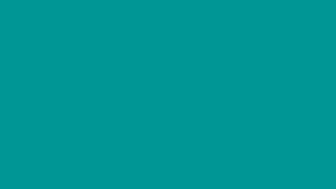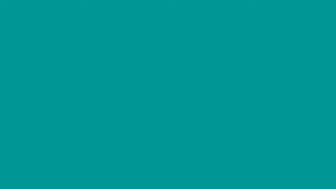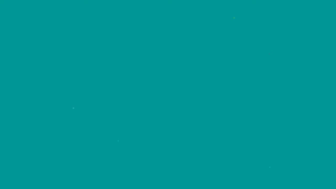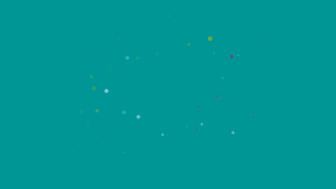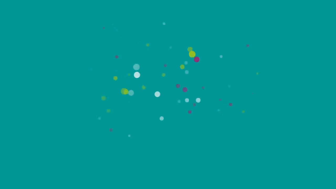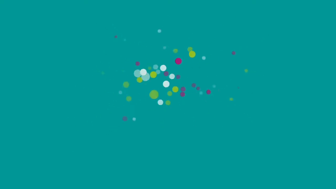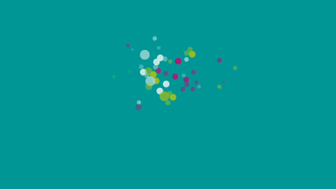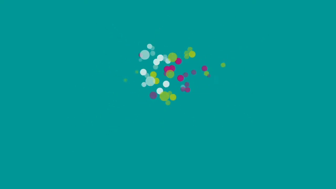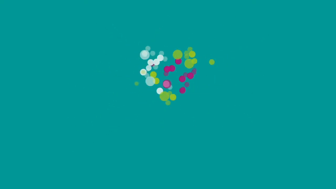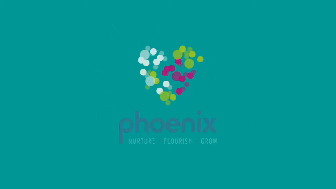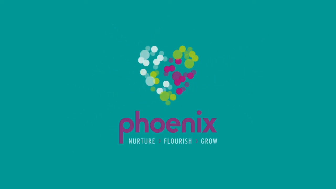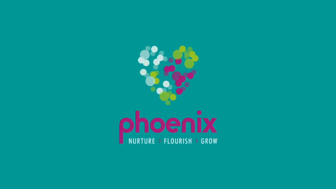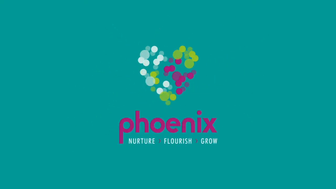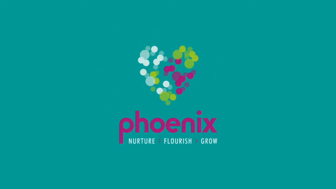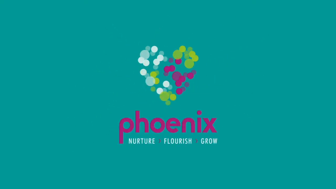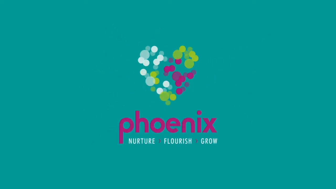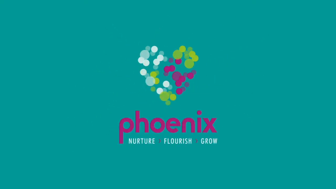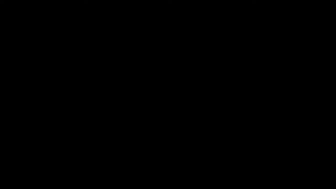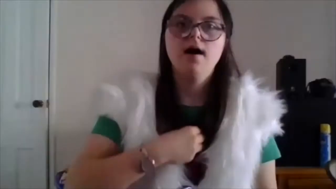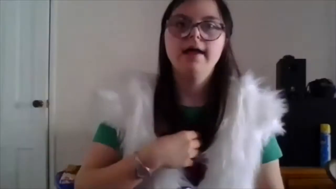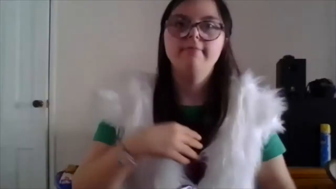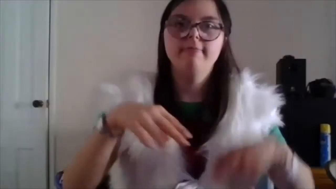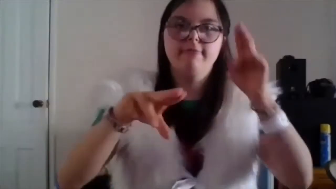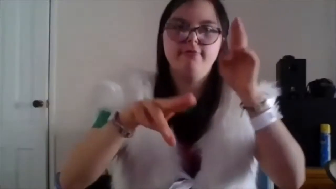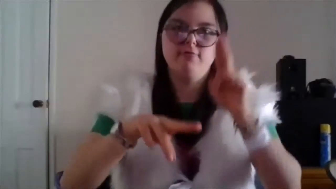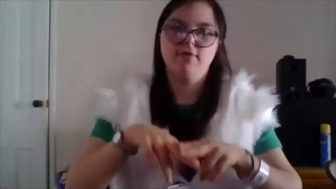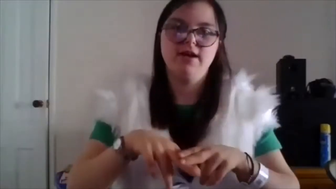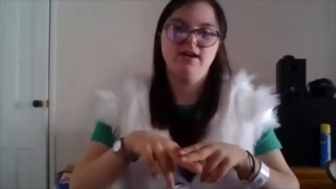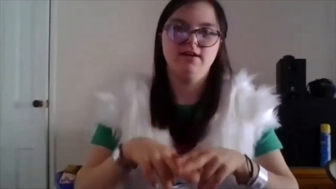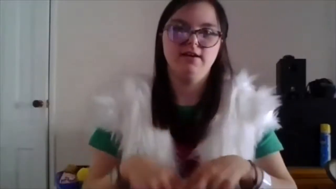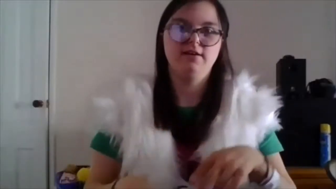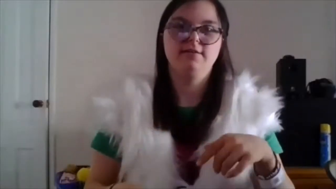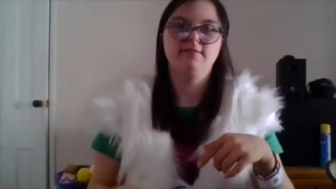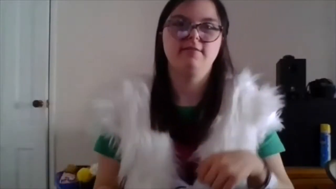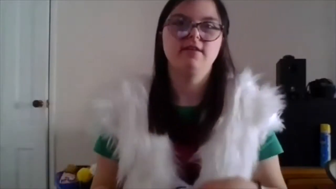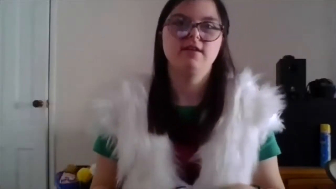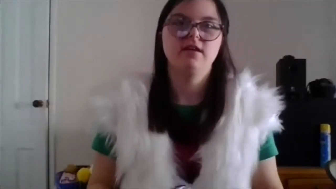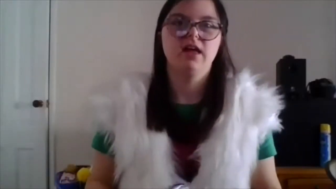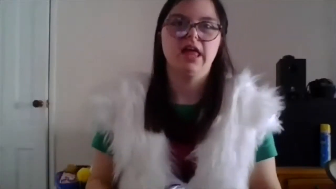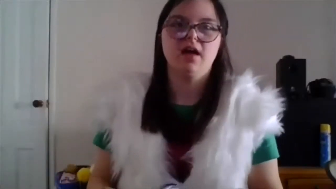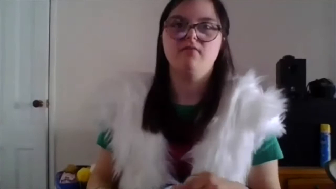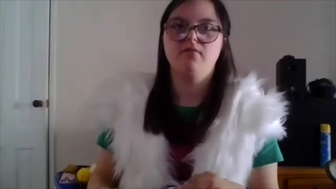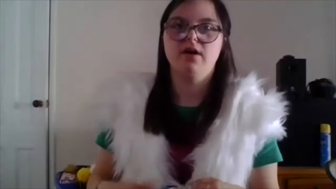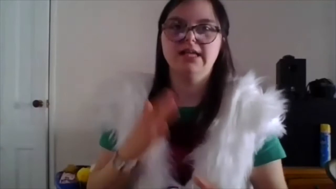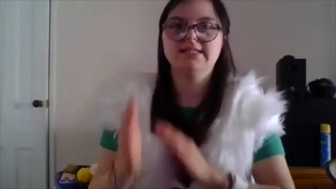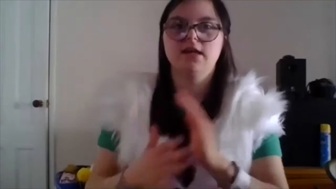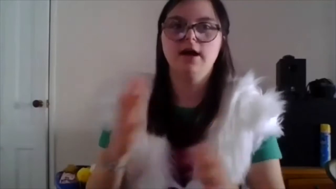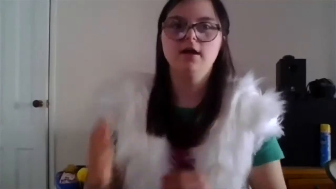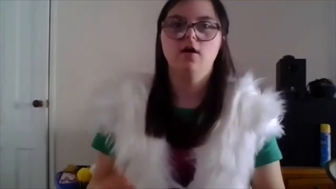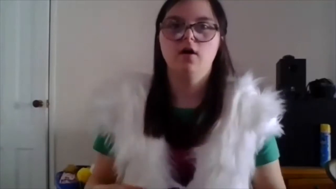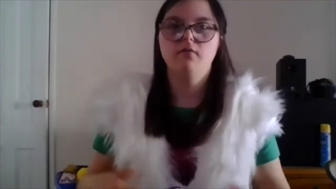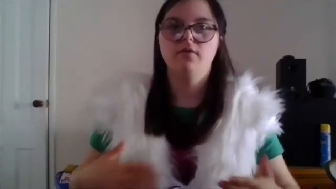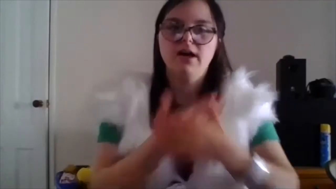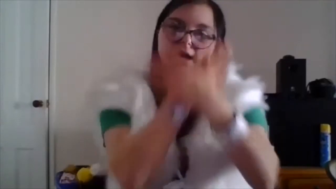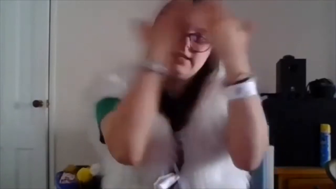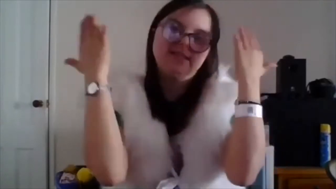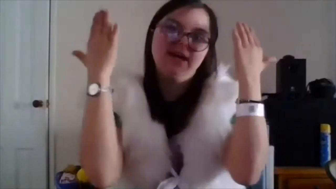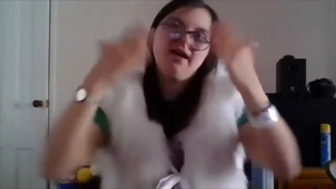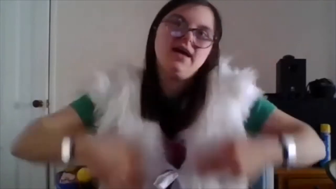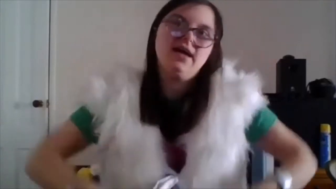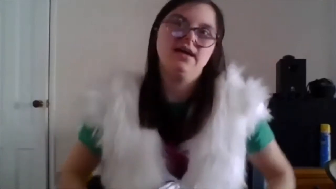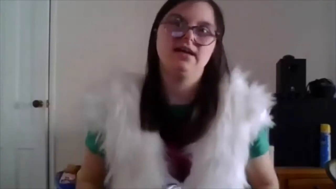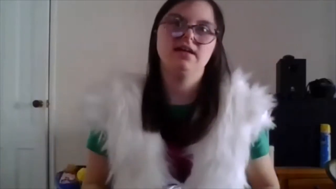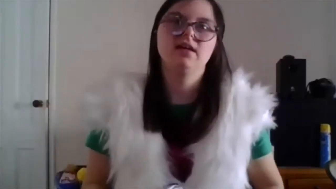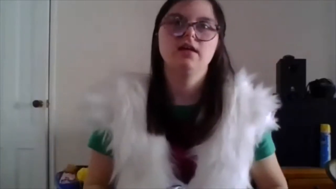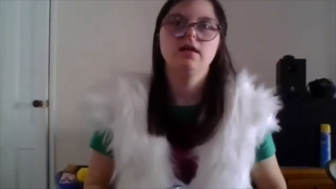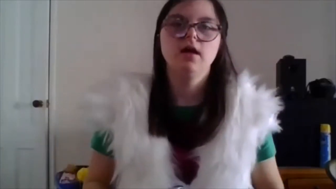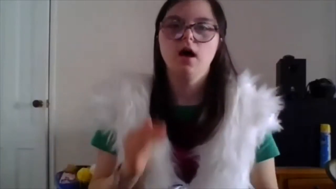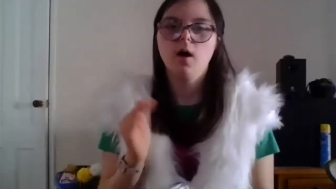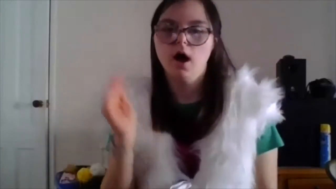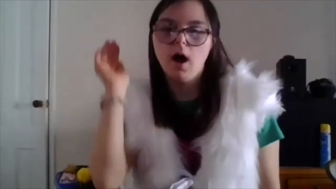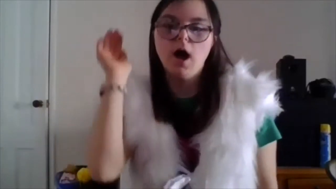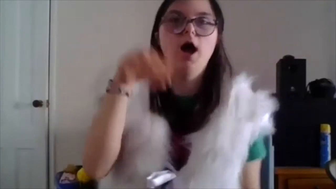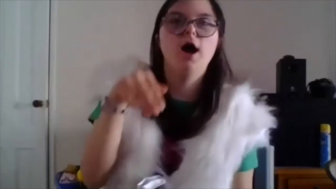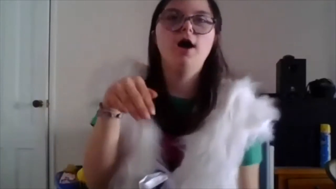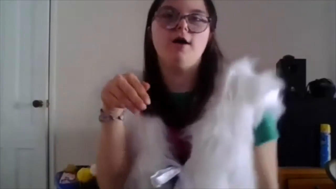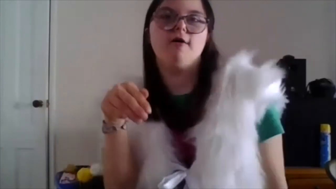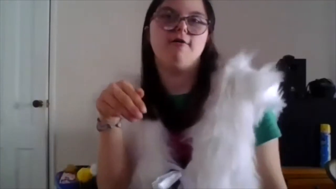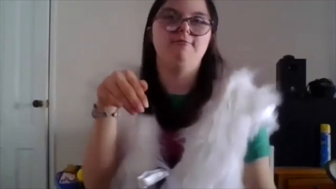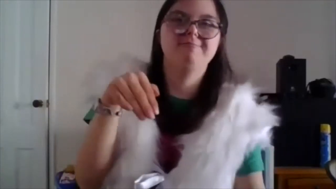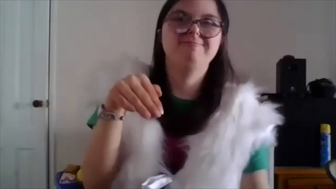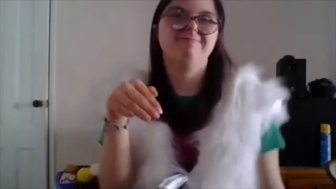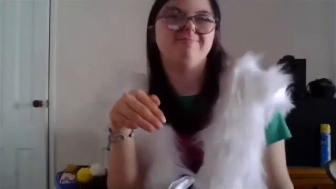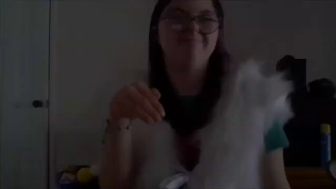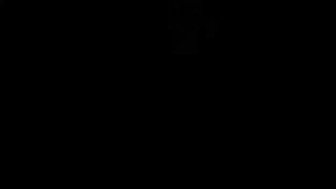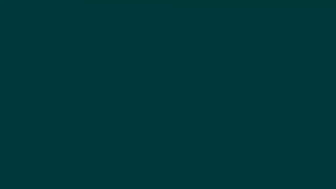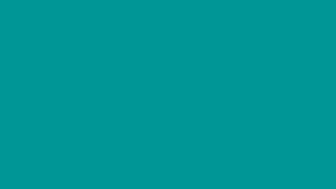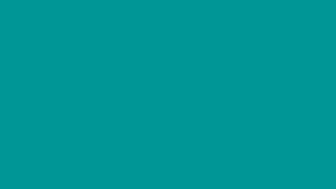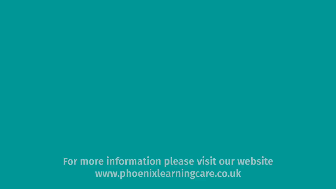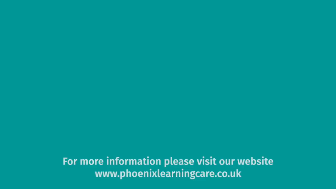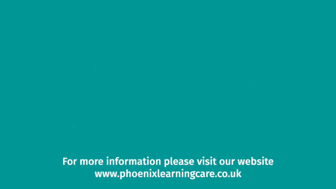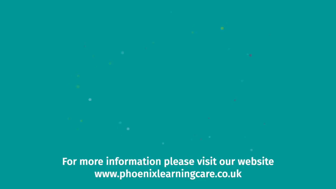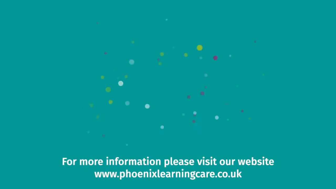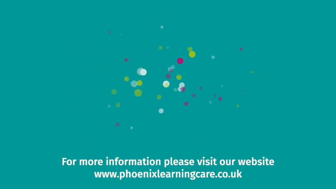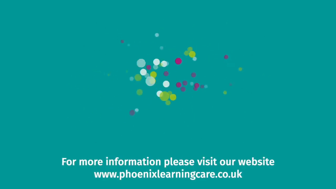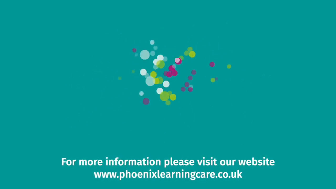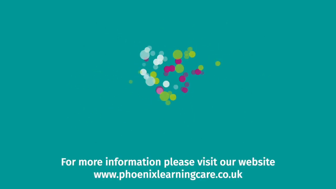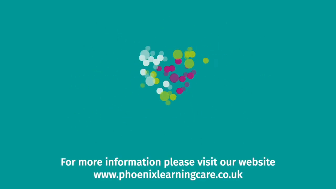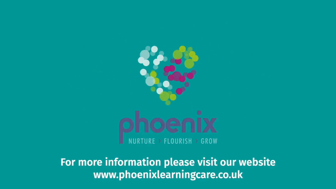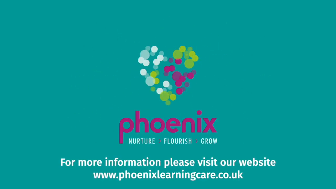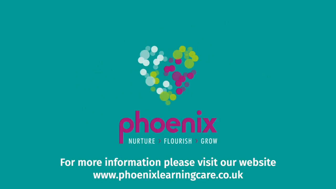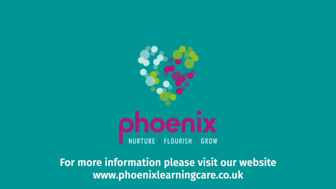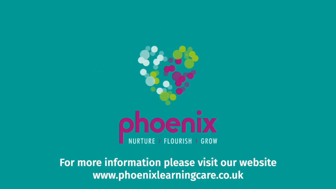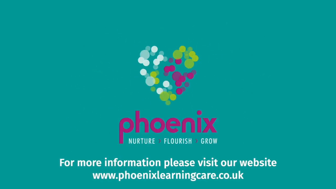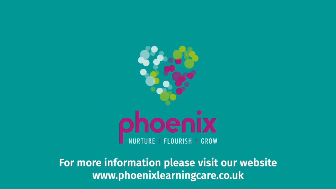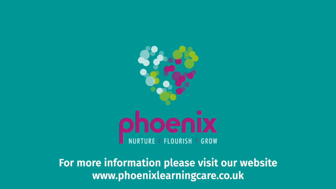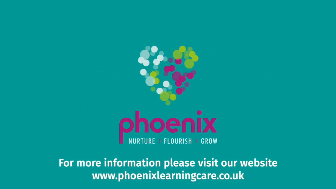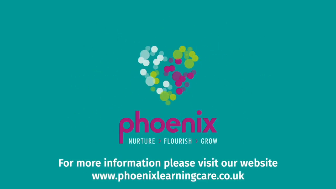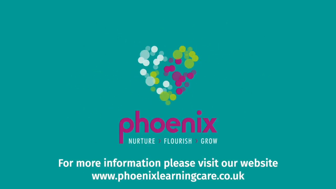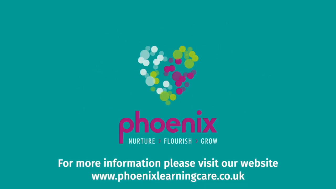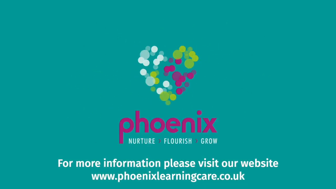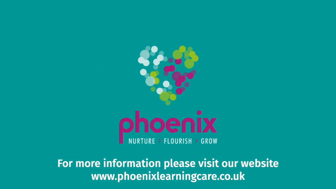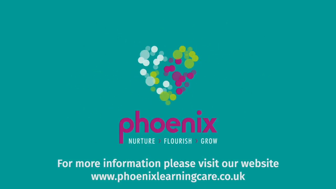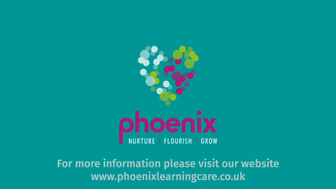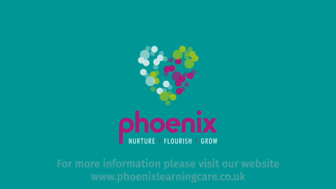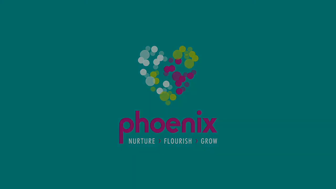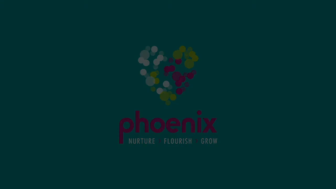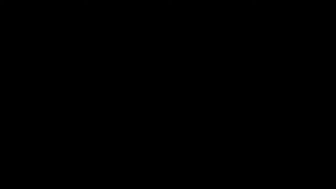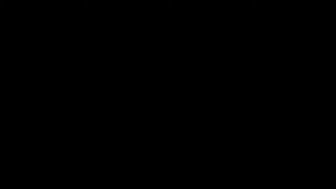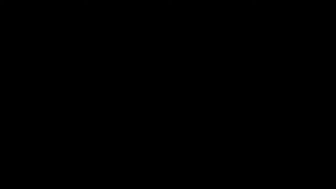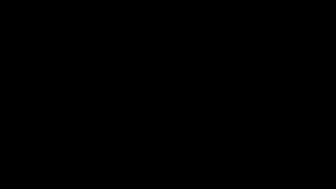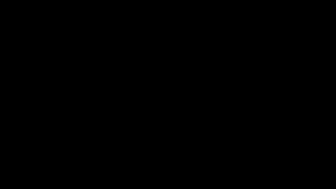Home